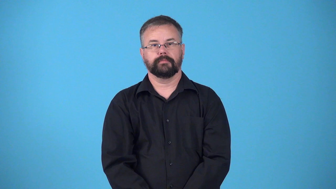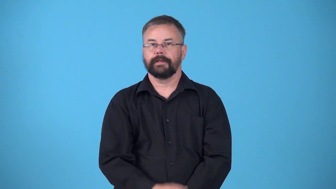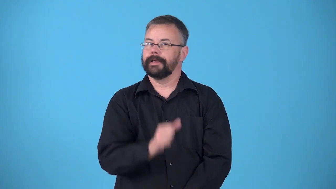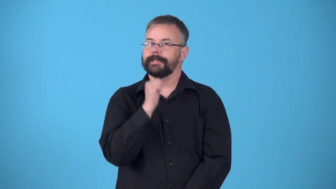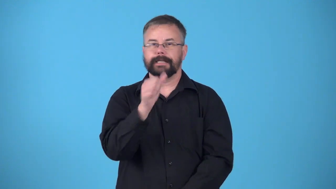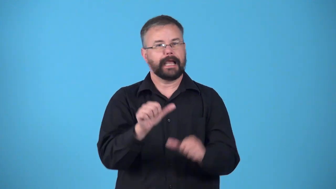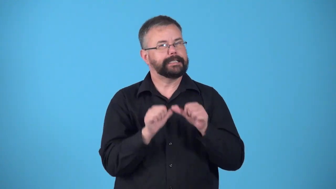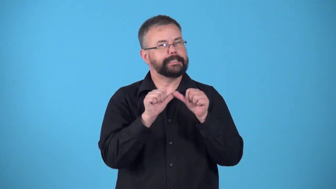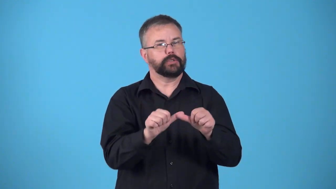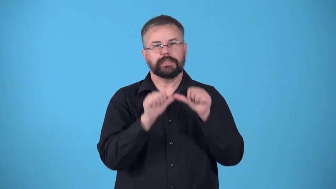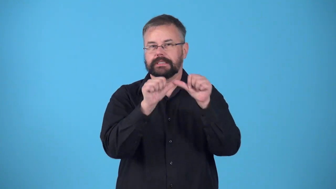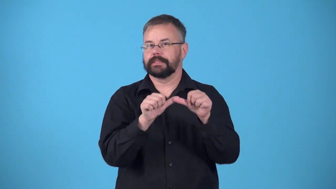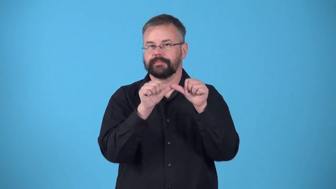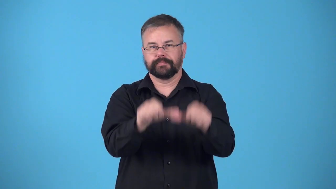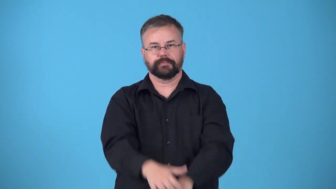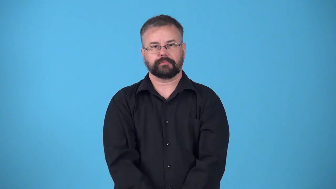discontinuous